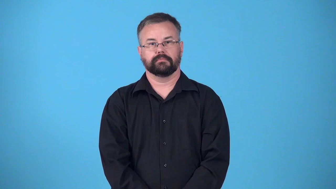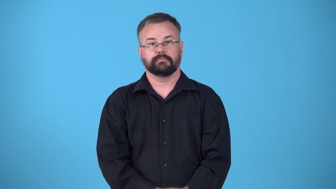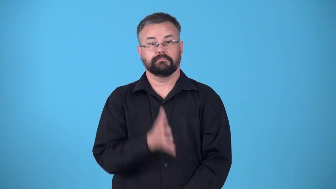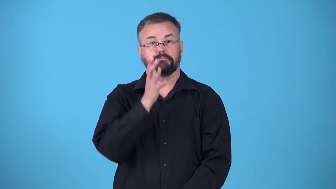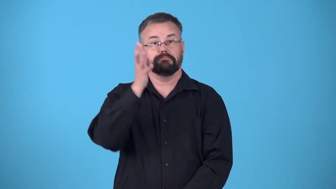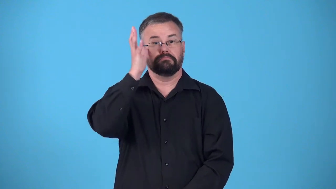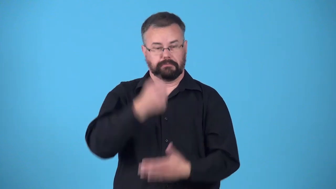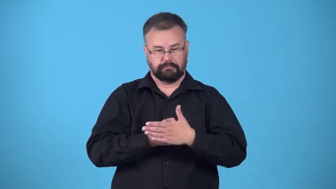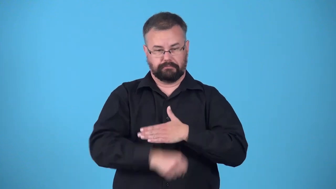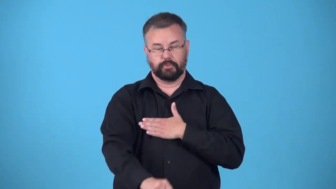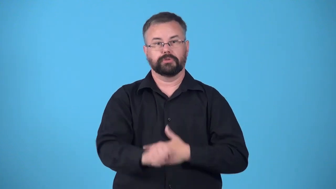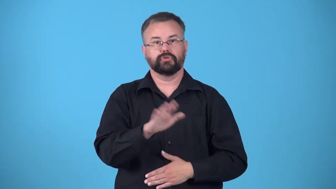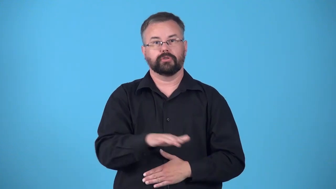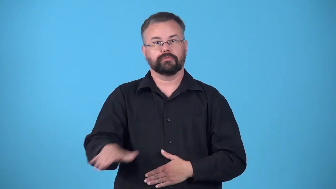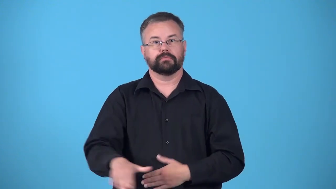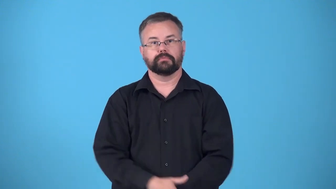born to